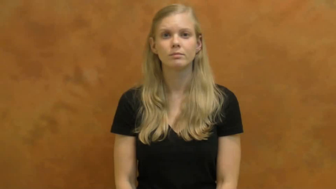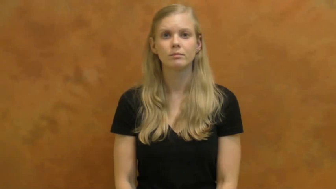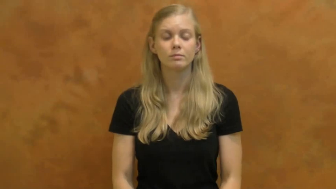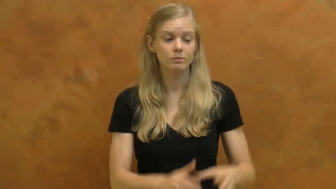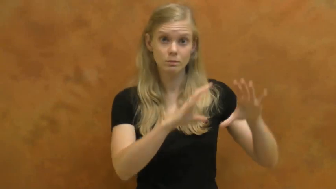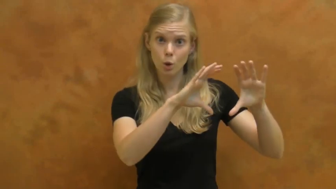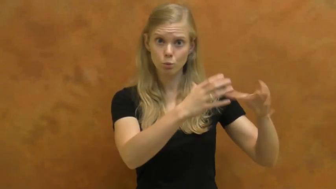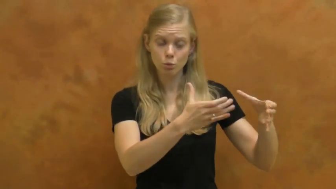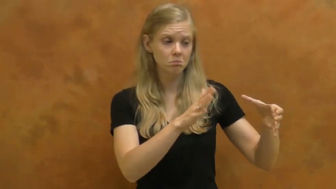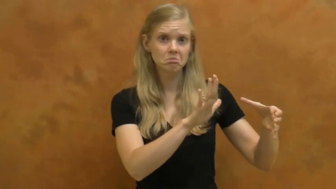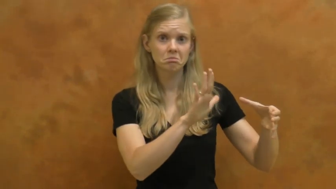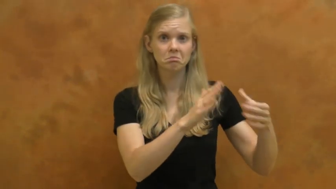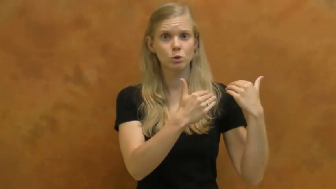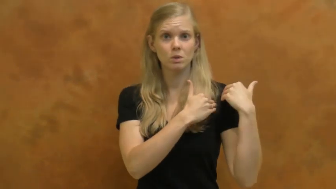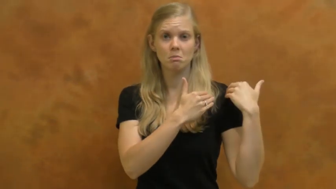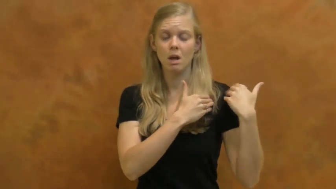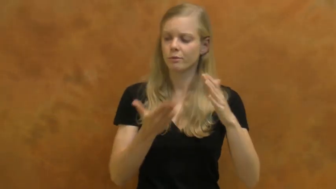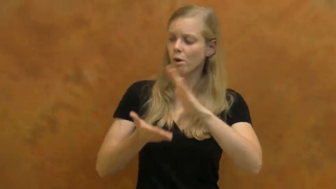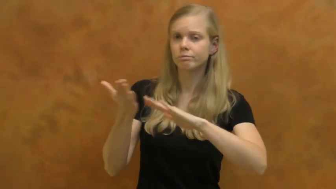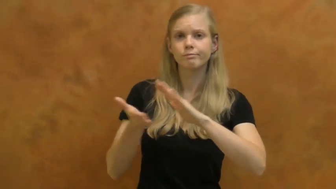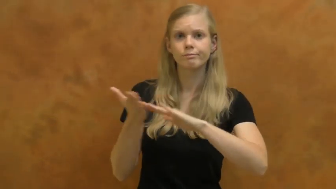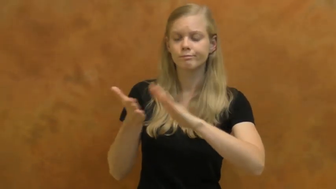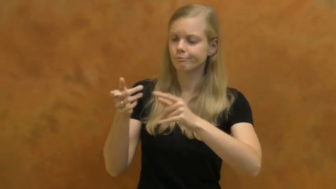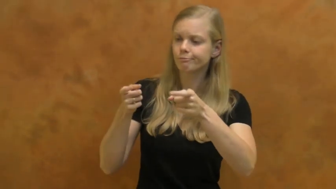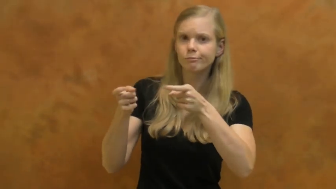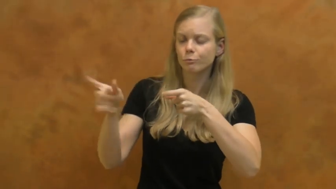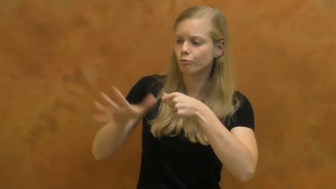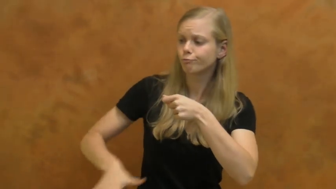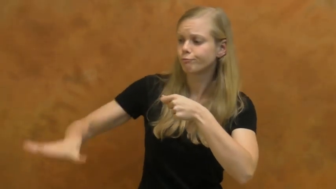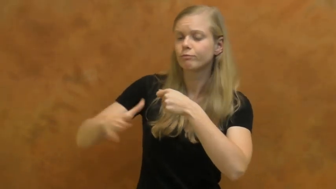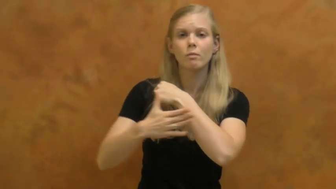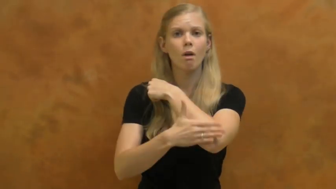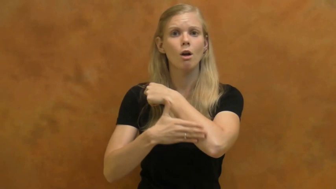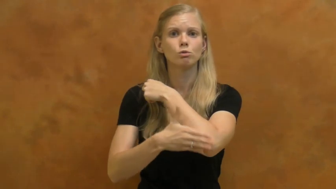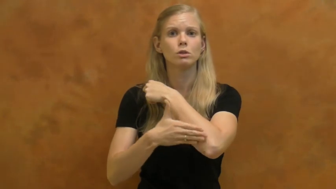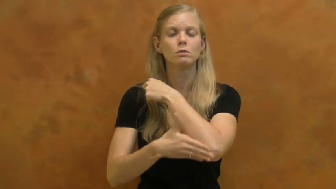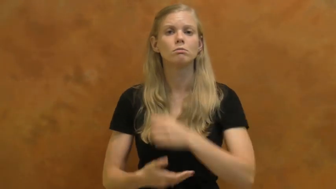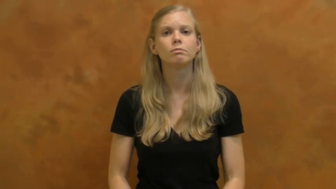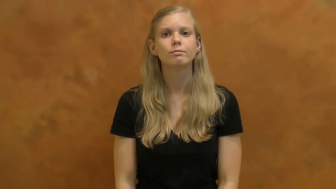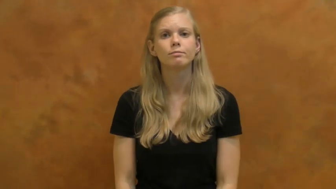governmental control